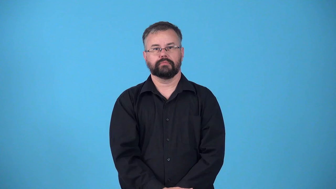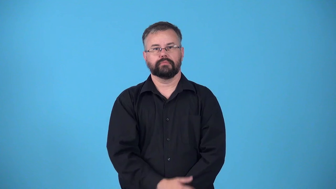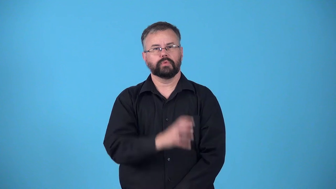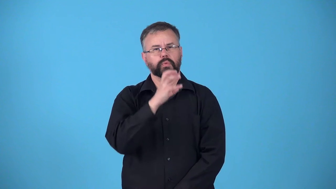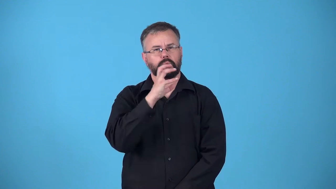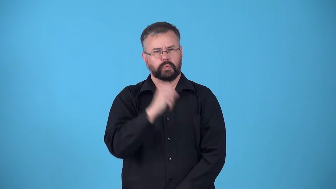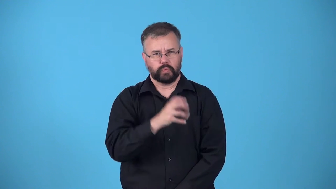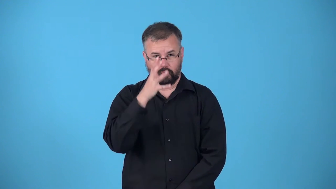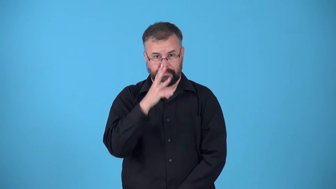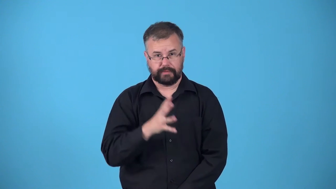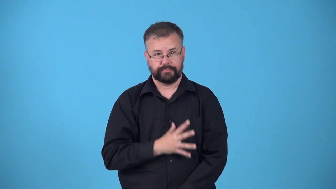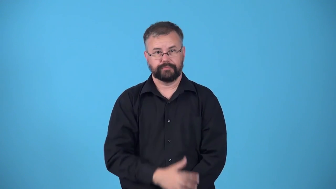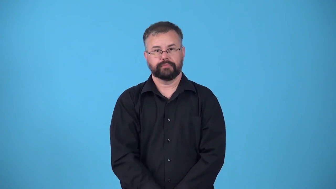granny